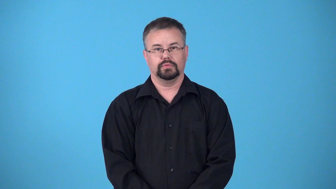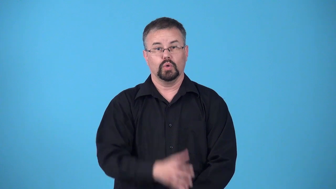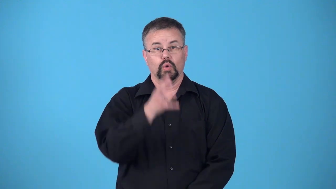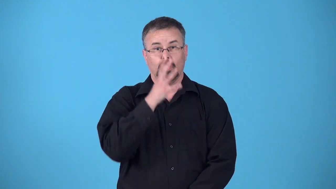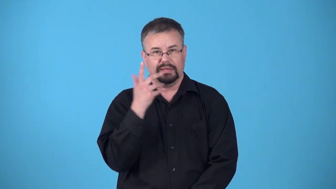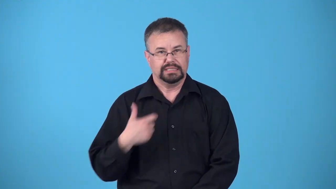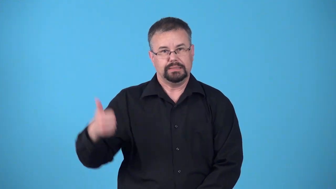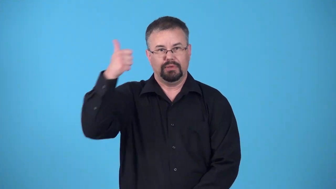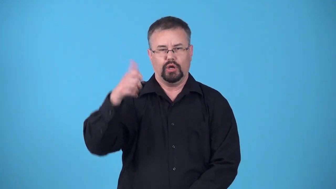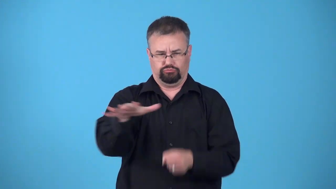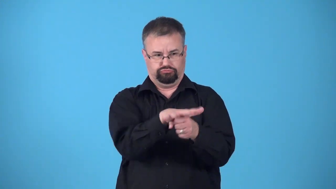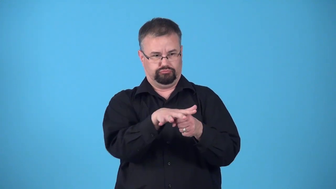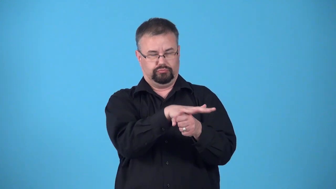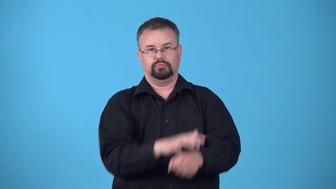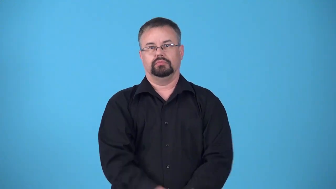queen of hearts